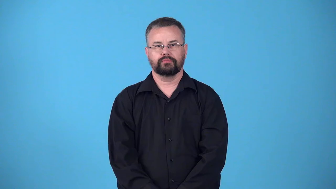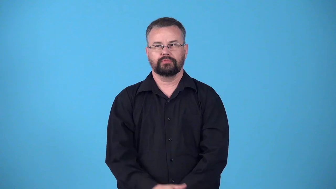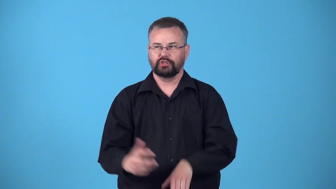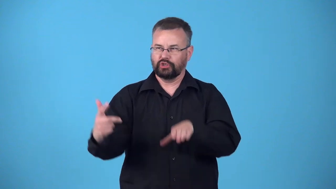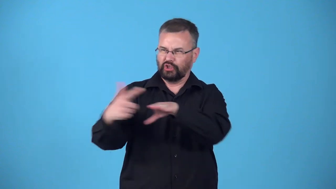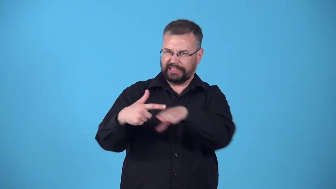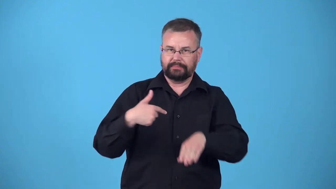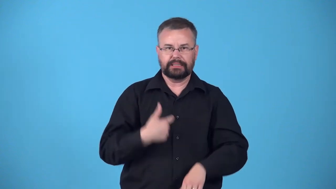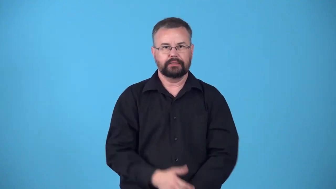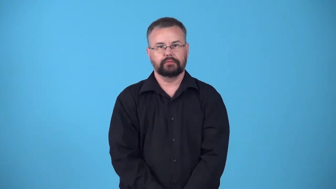got burned